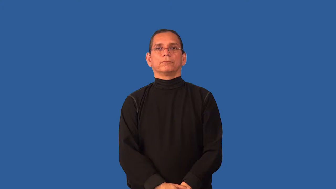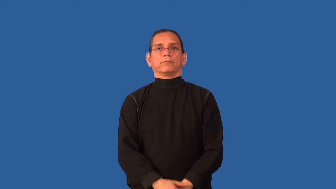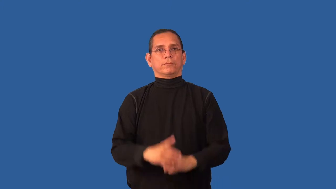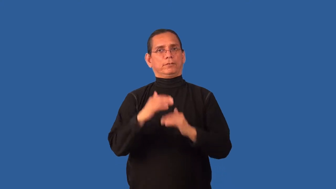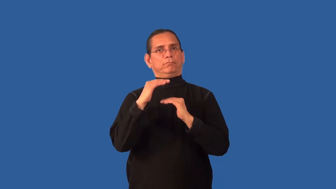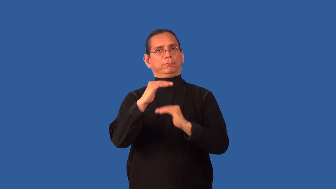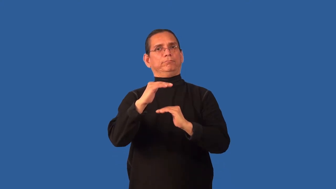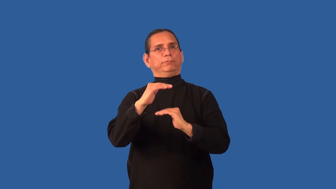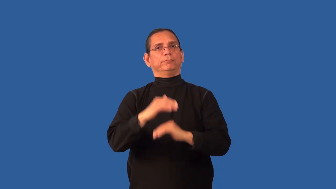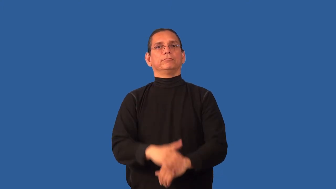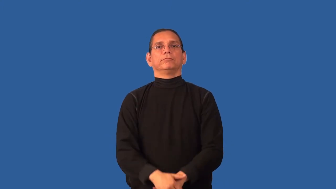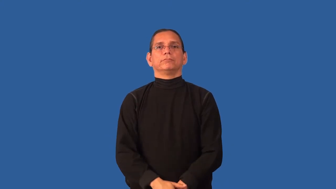circumscribe,fetter,clampdown,constrain,constrict,prohibit-limit